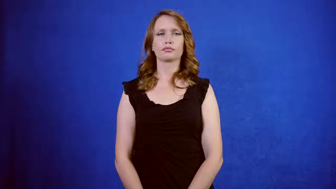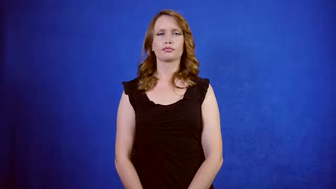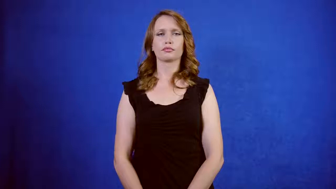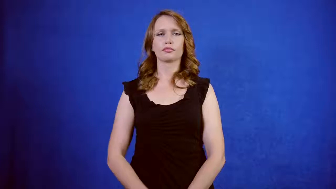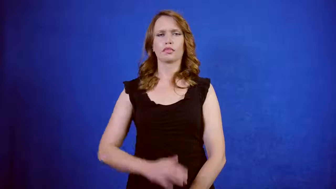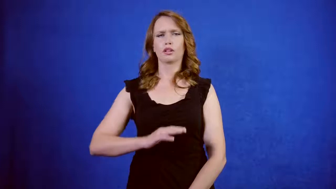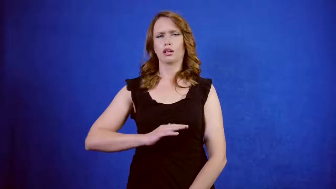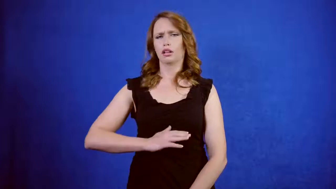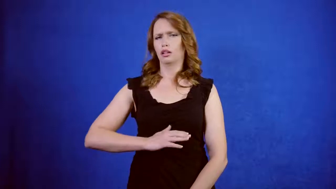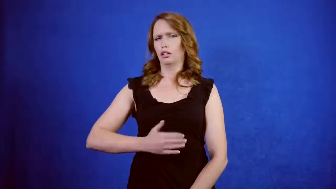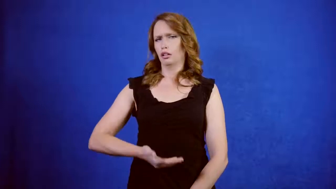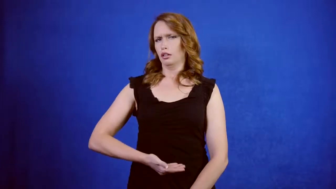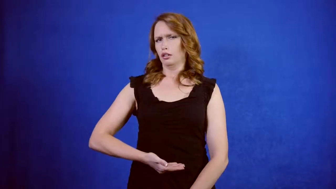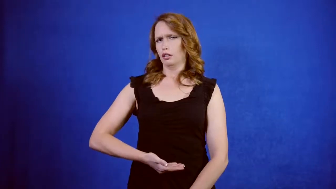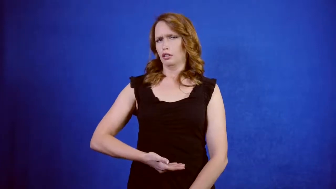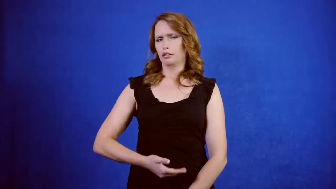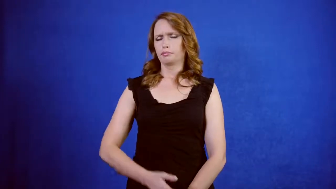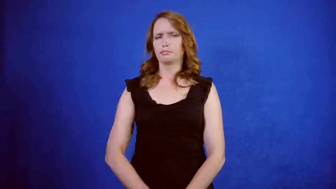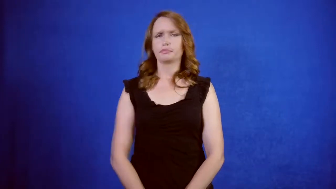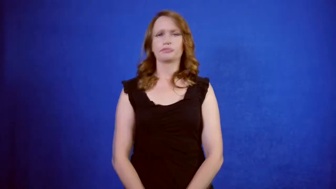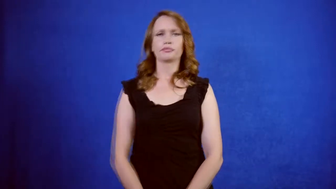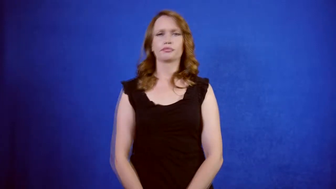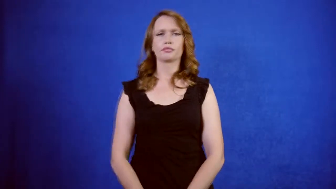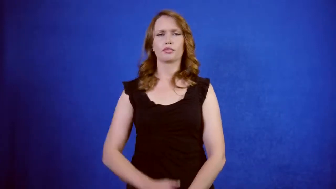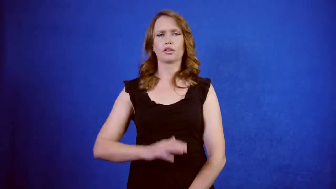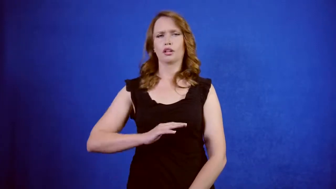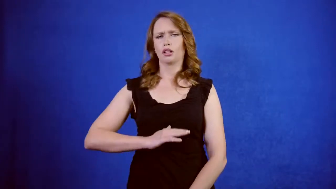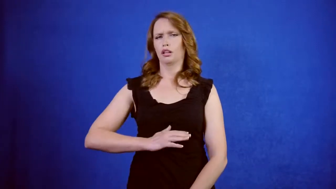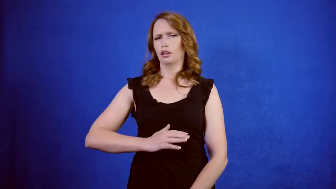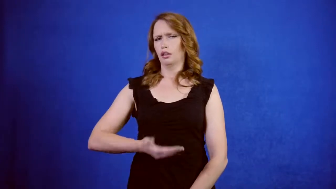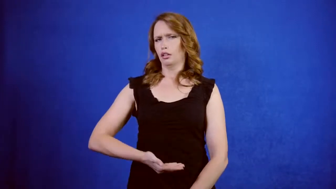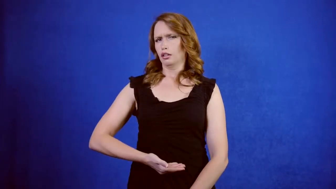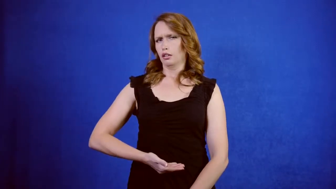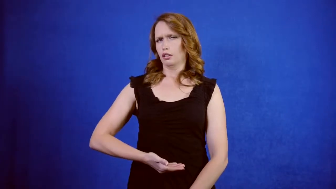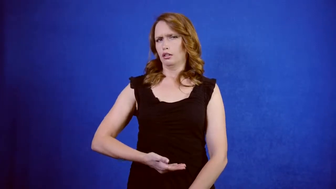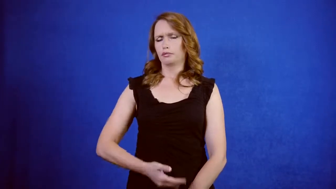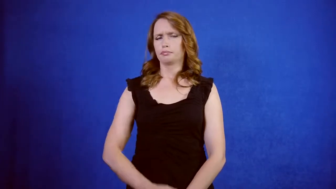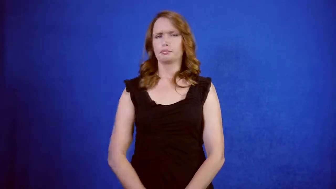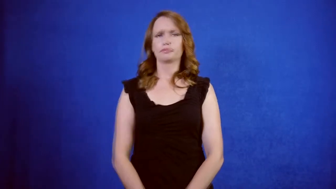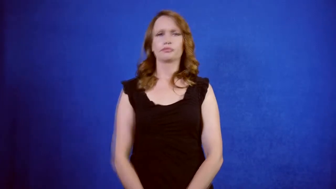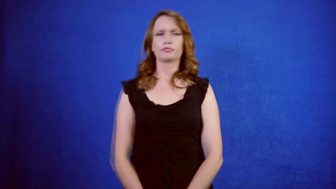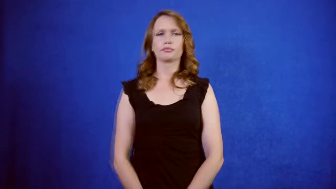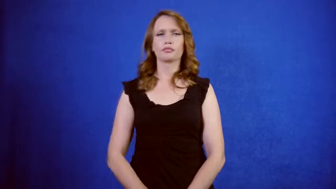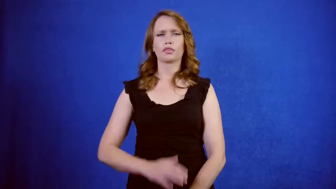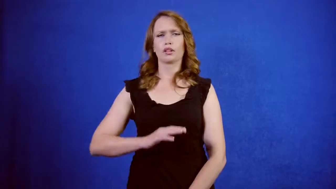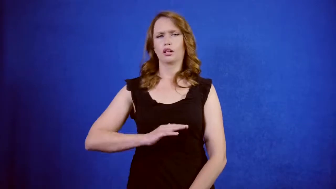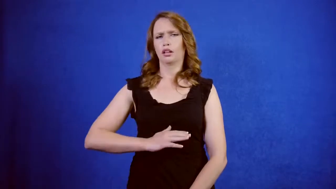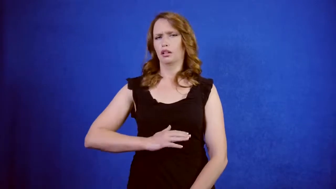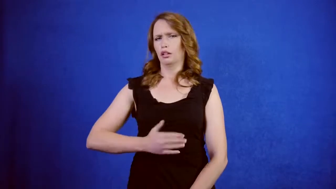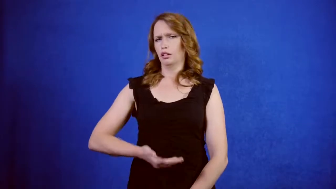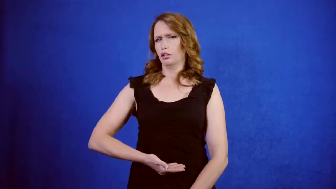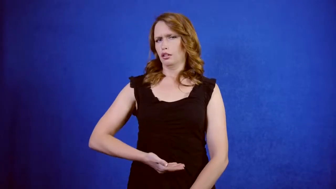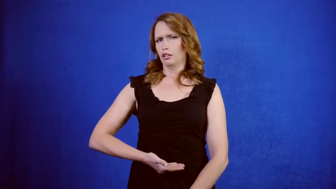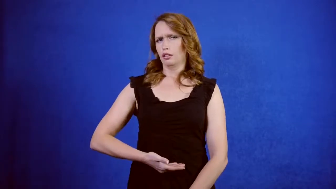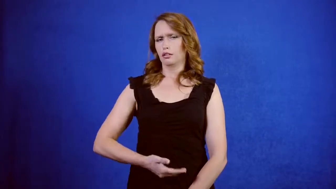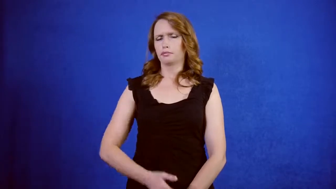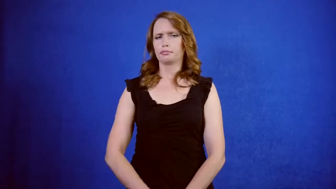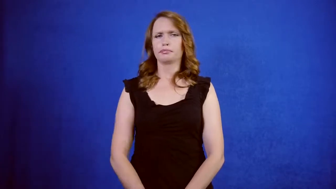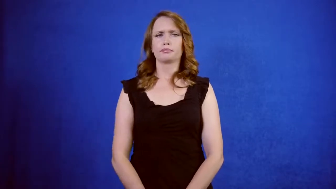Upset